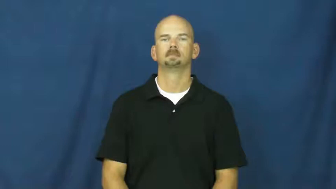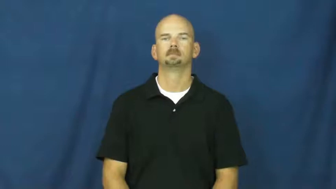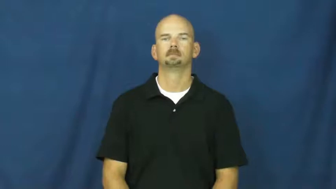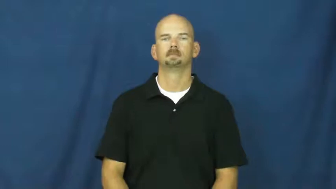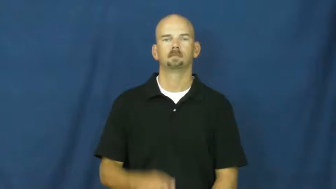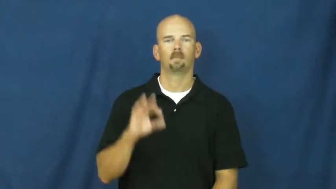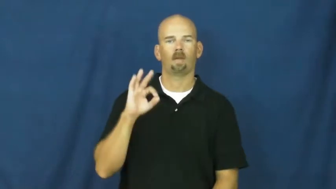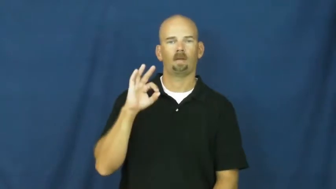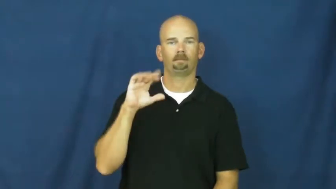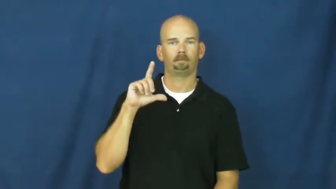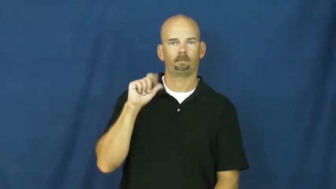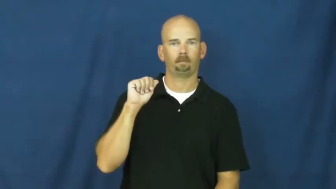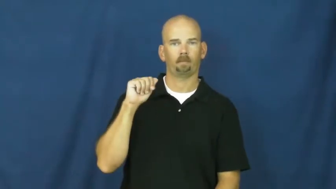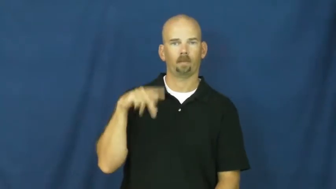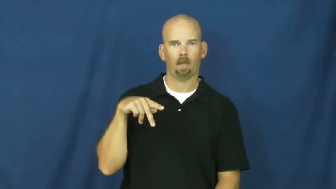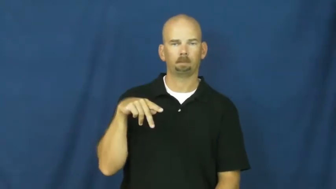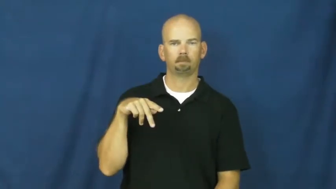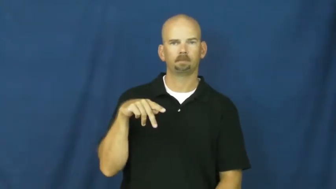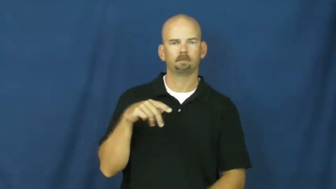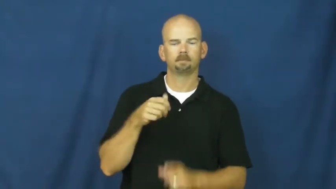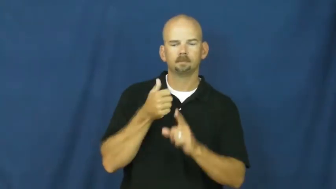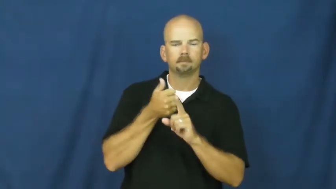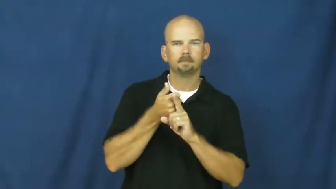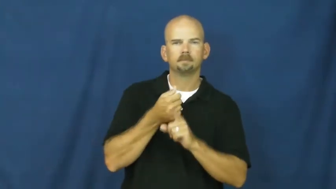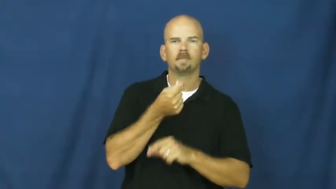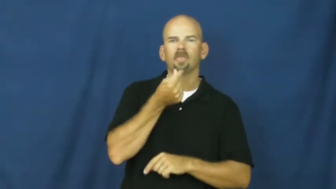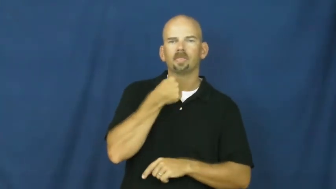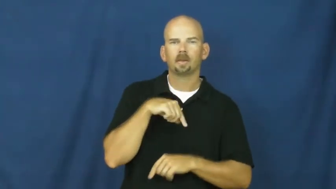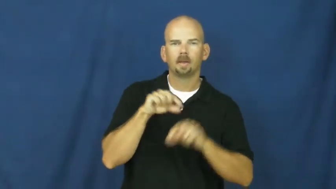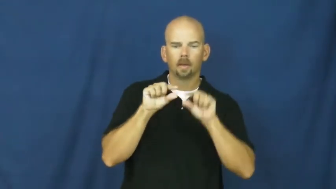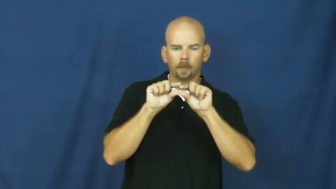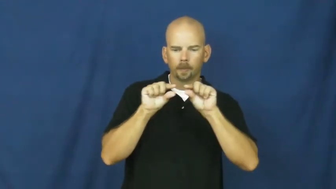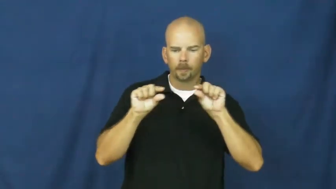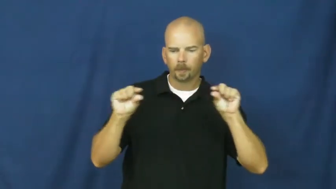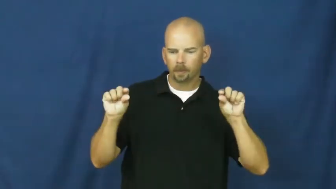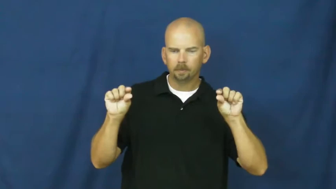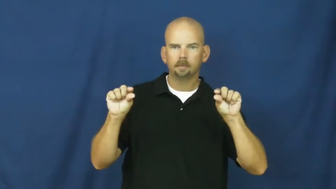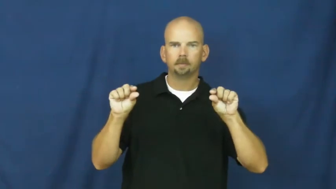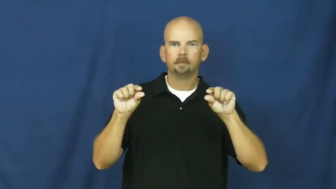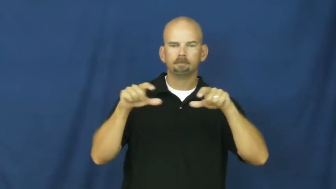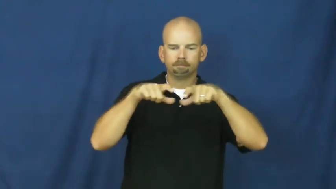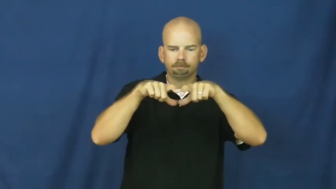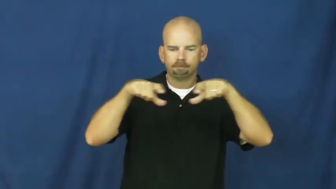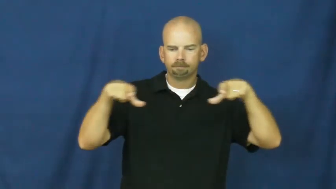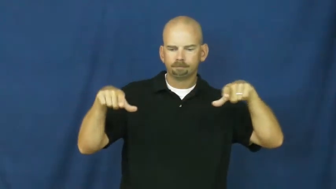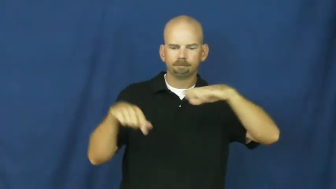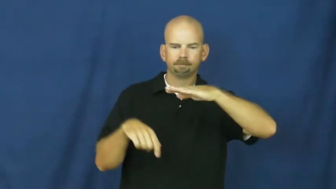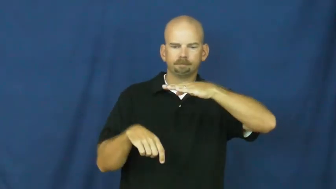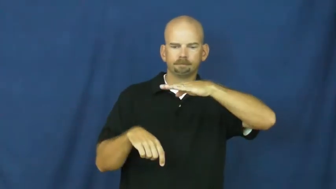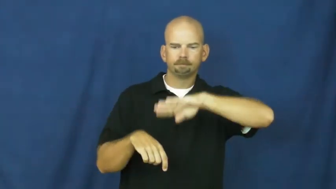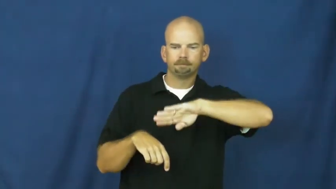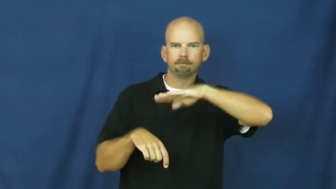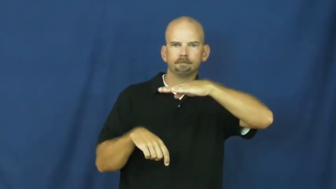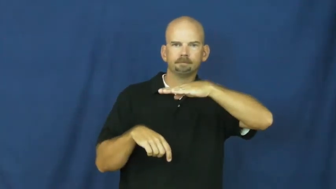flap,aileron